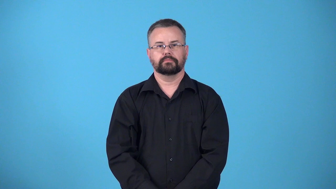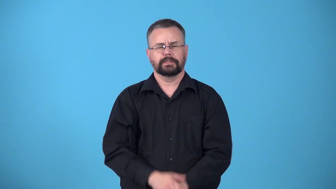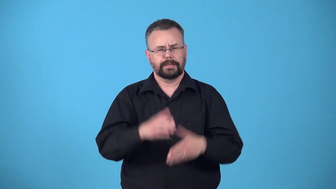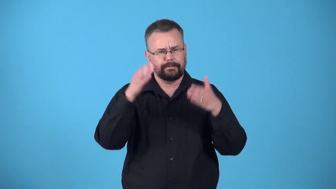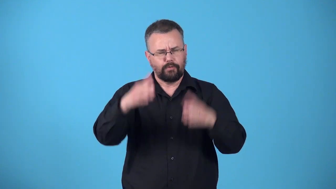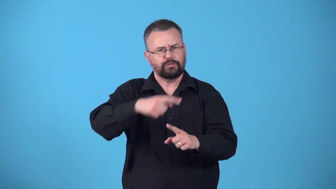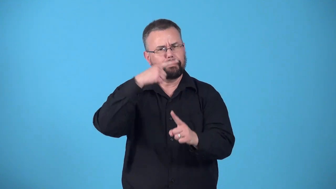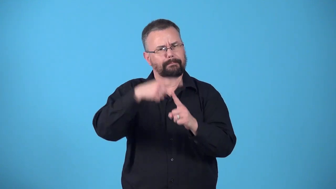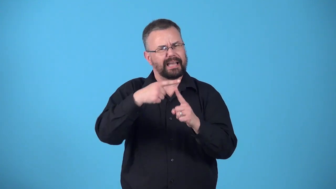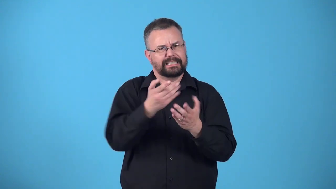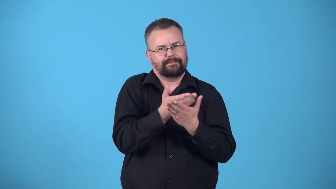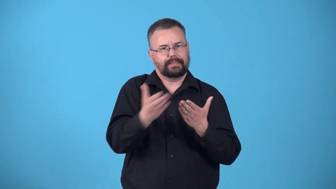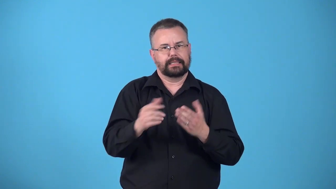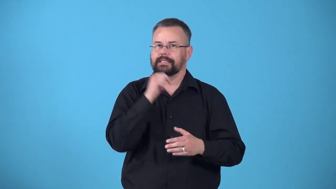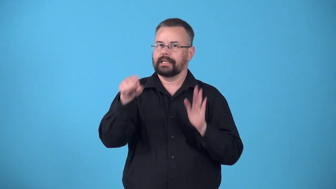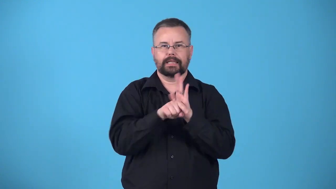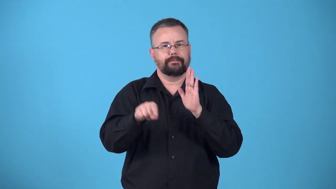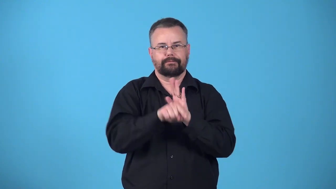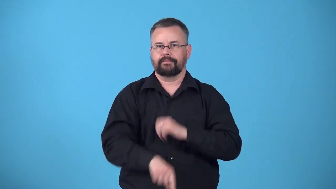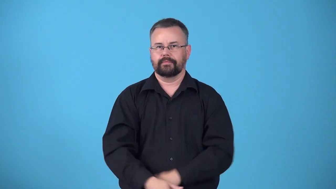count your blessings